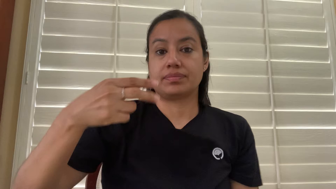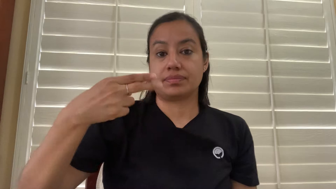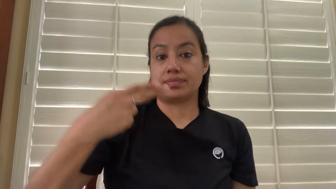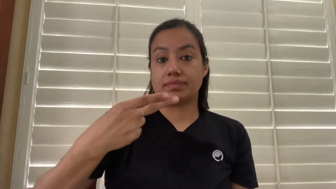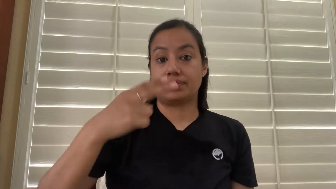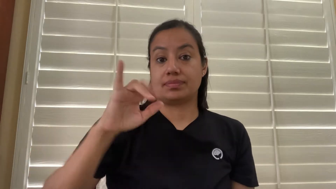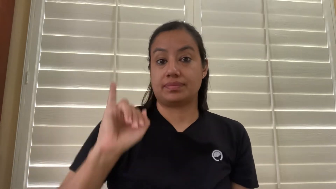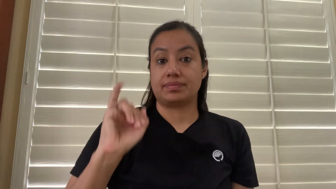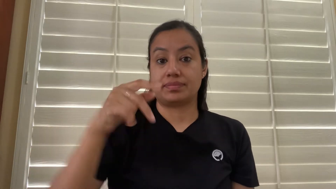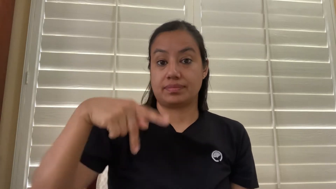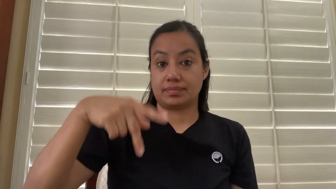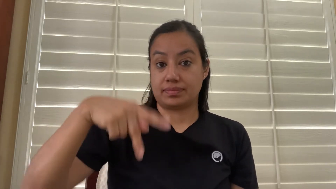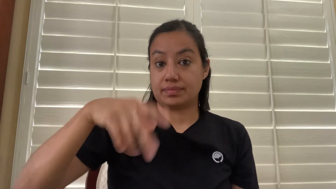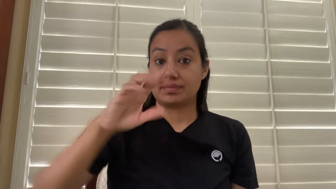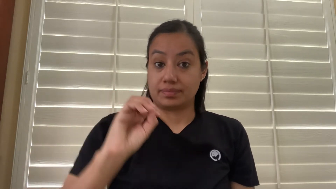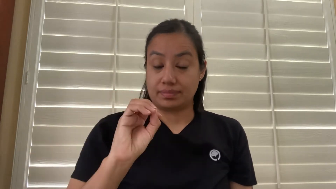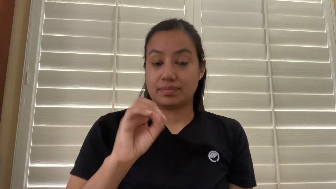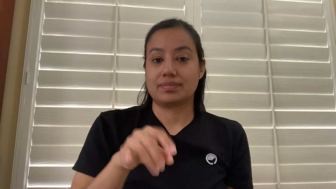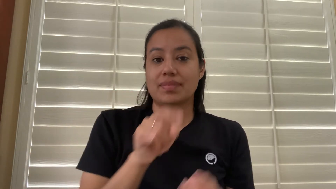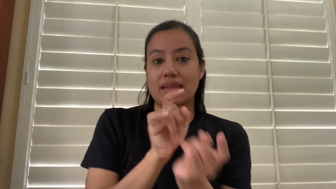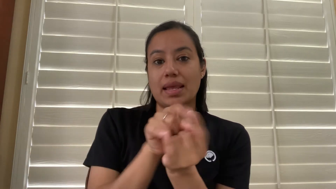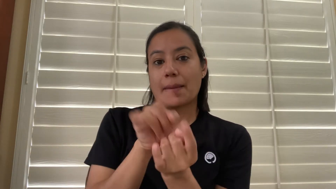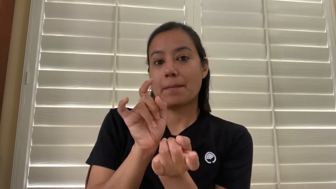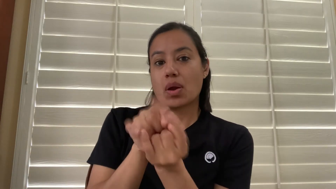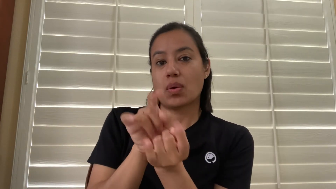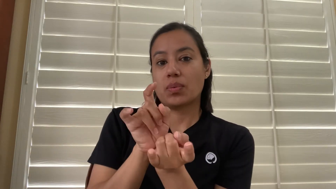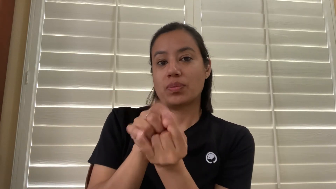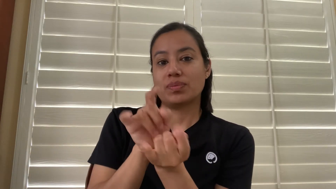HIPPO